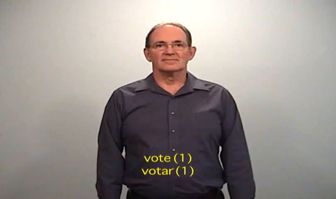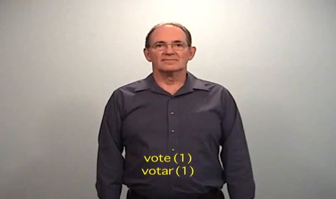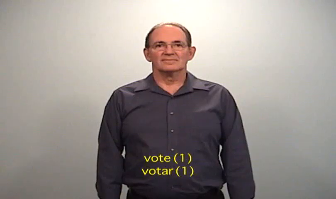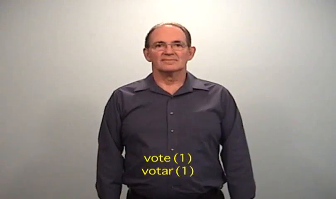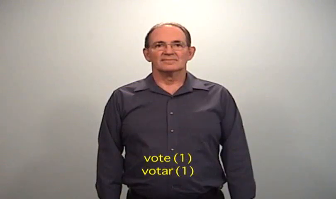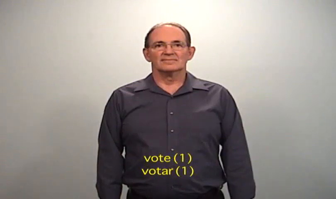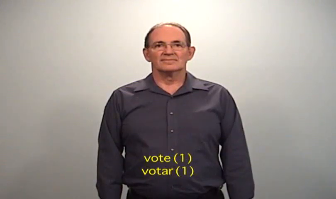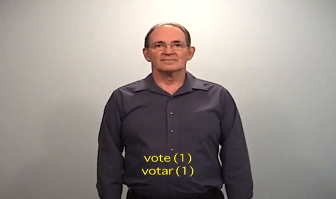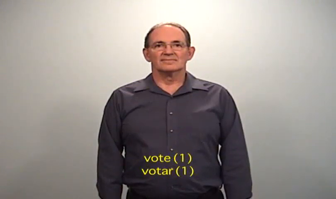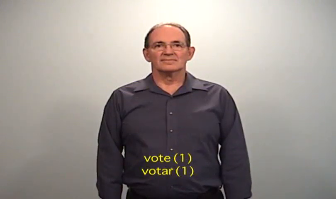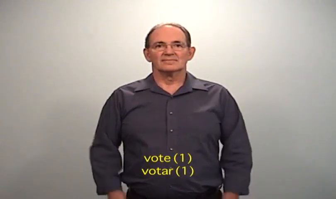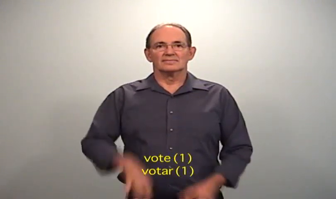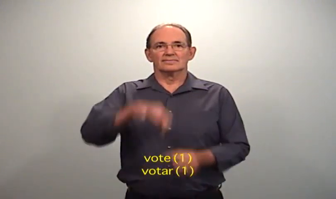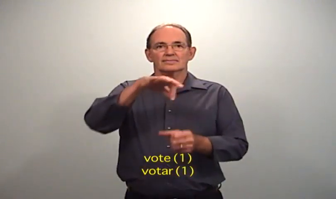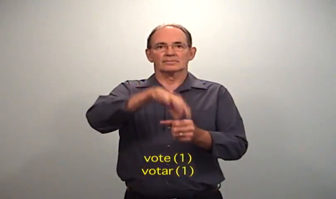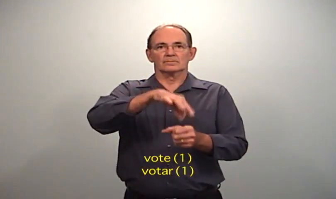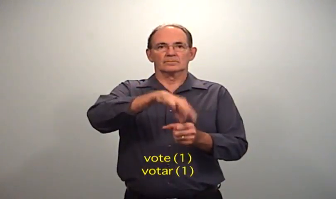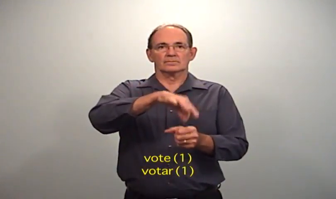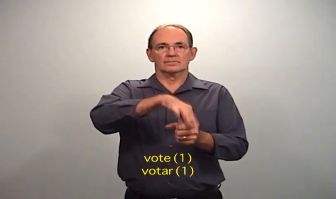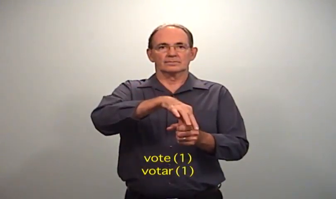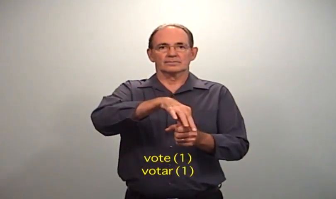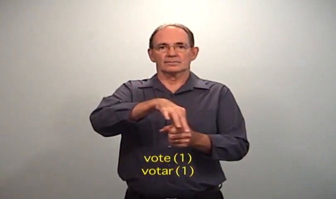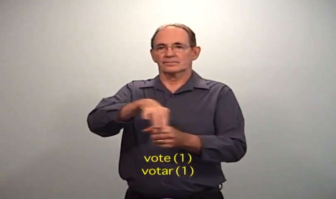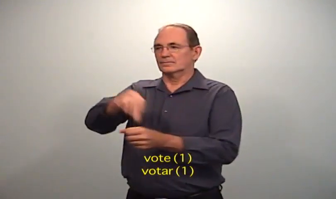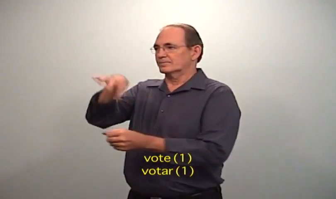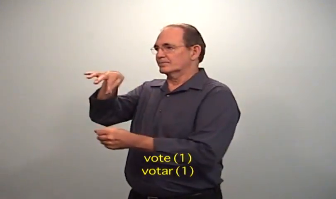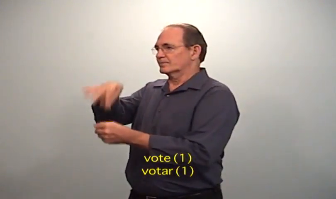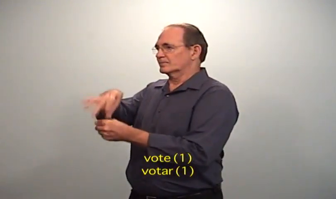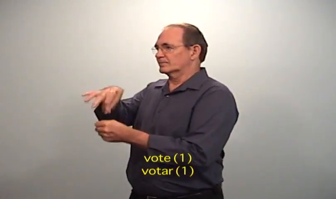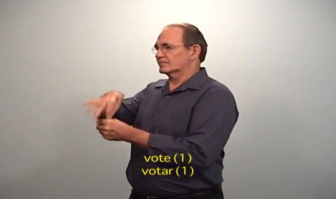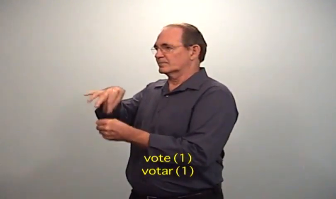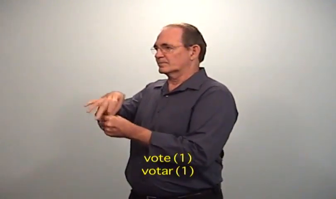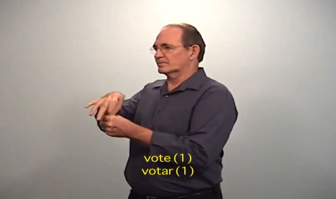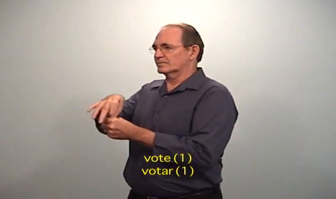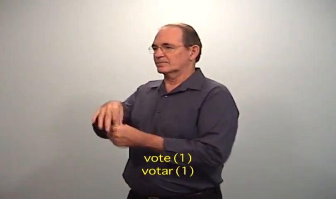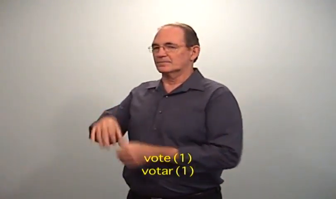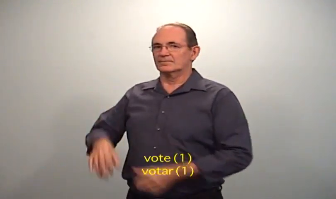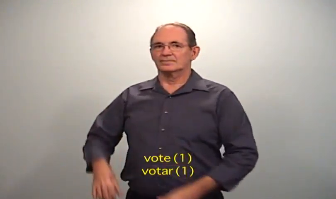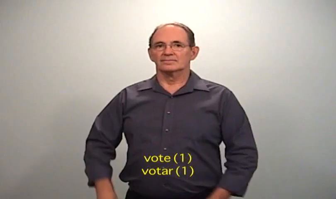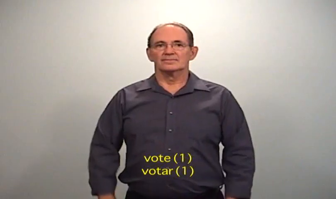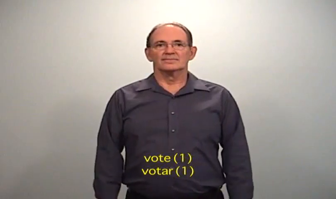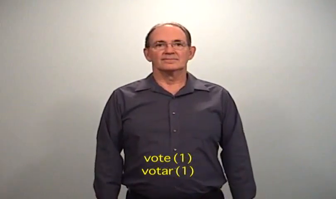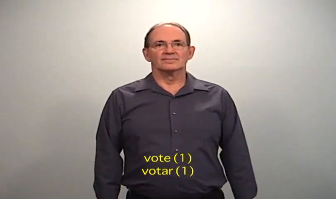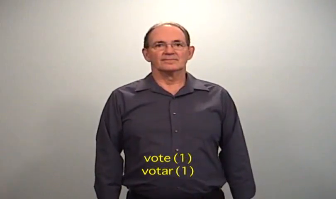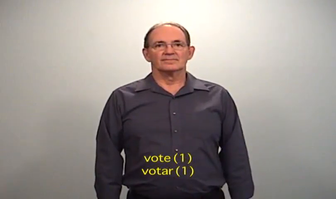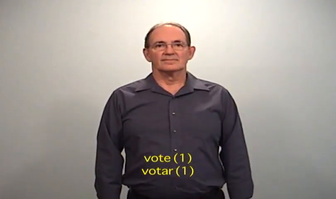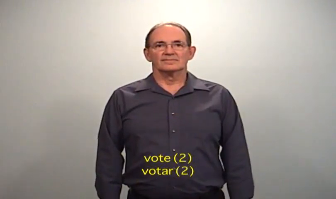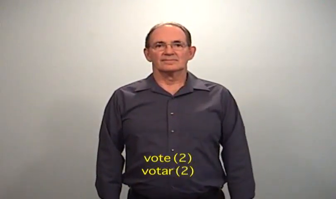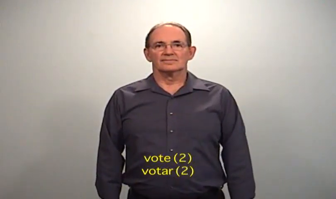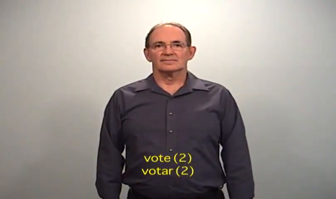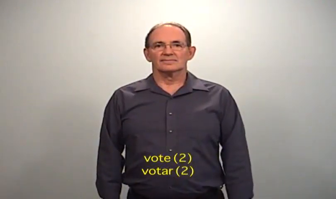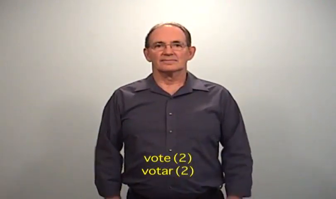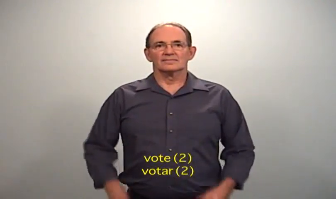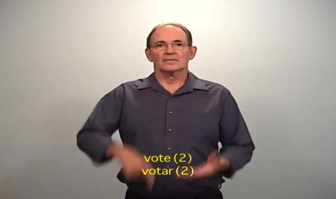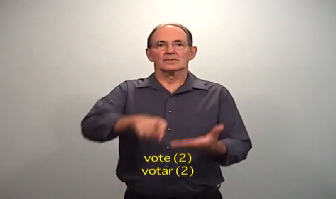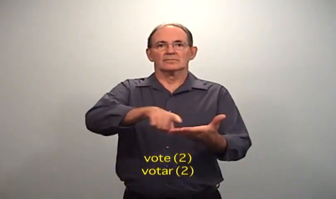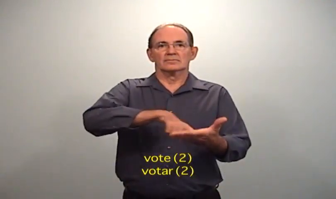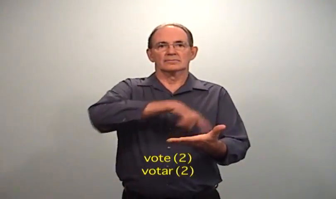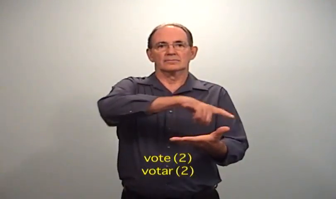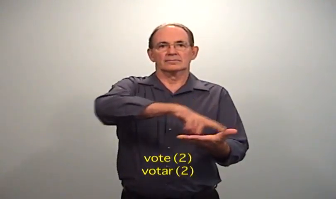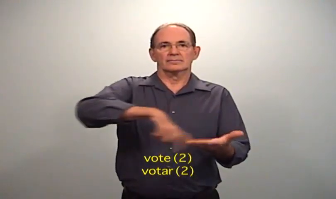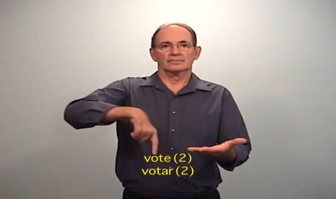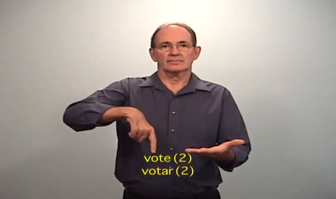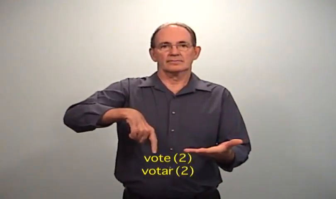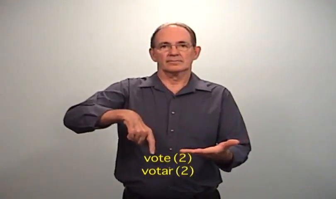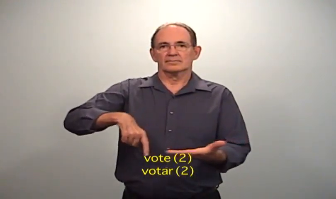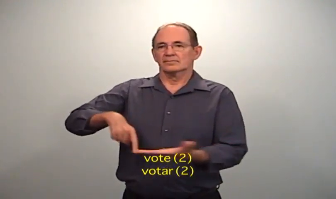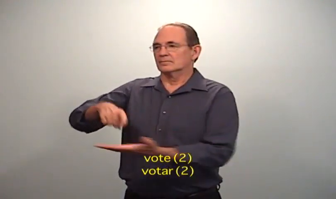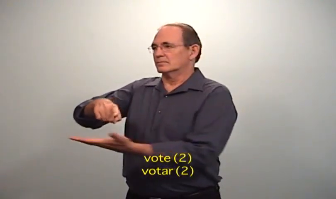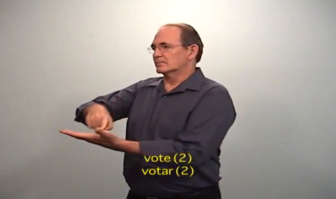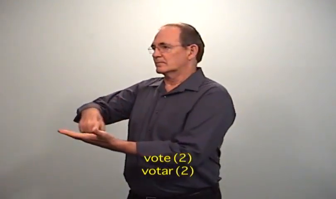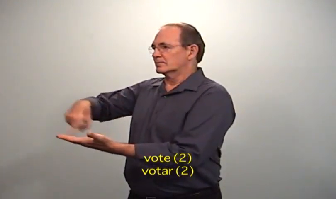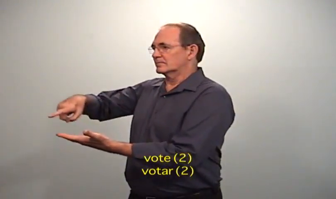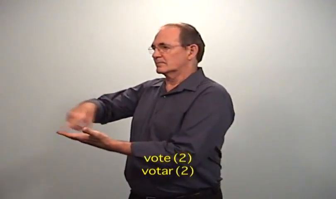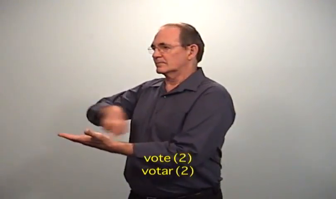Vote